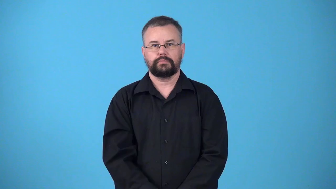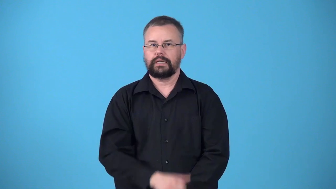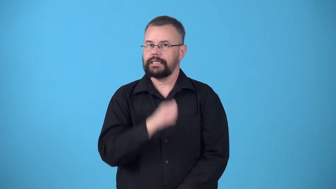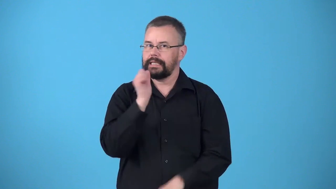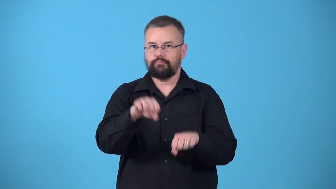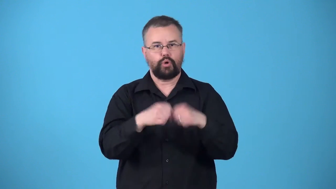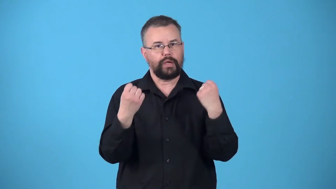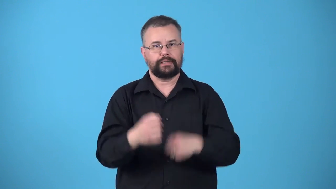unbroken-object